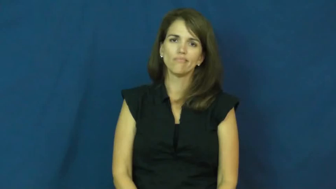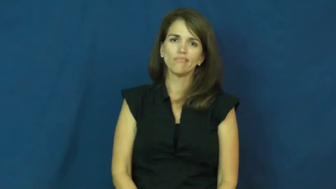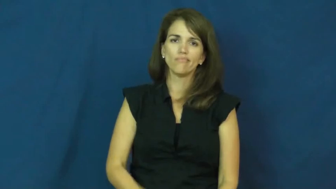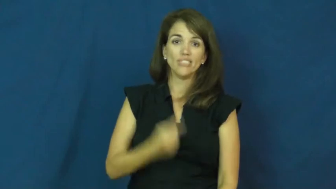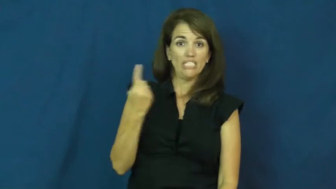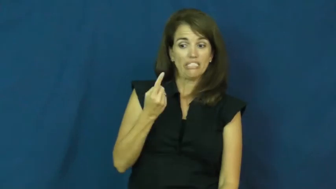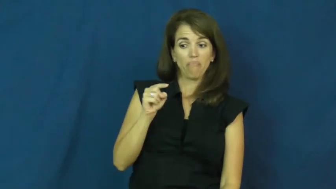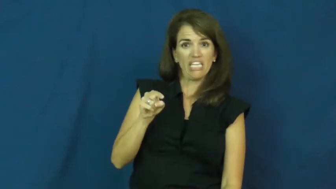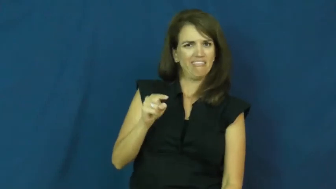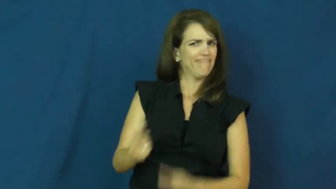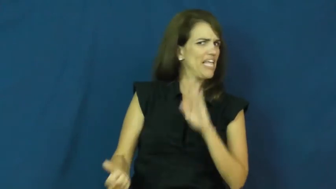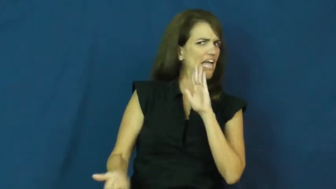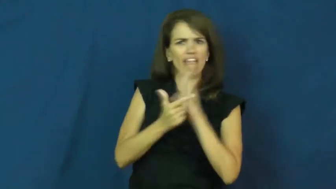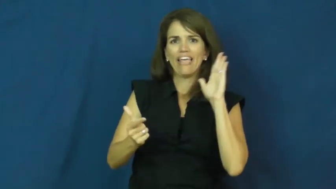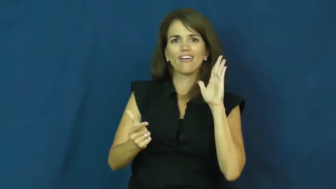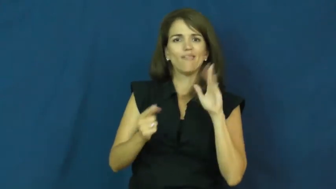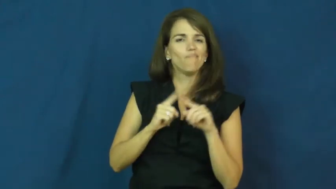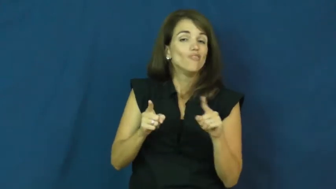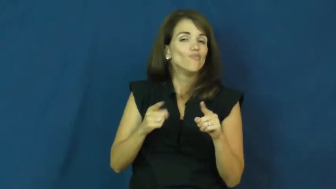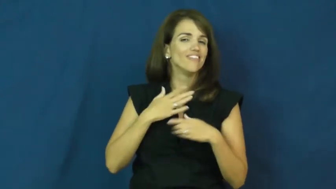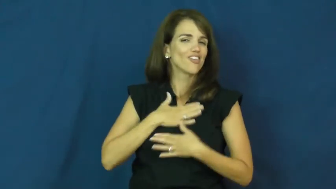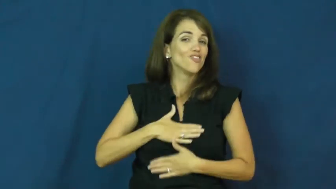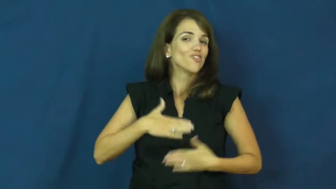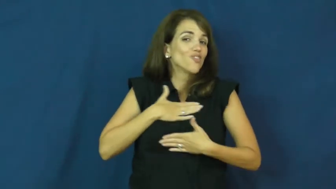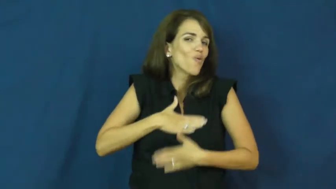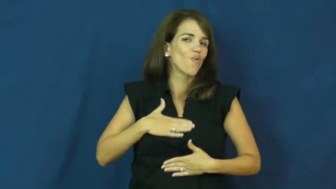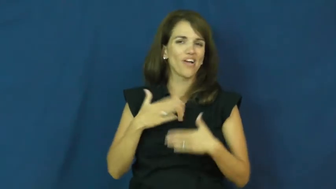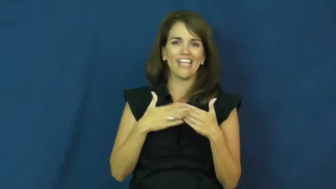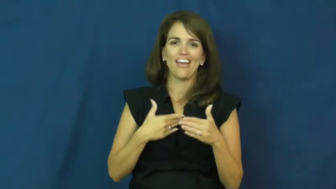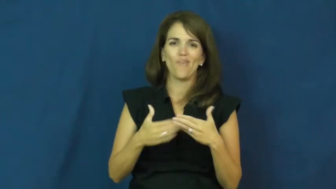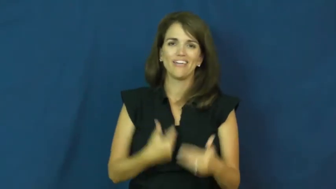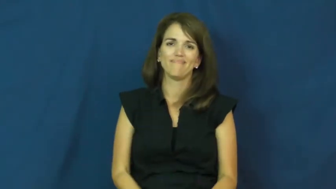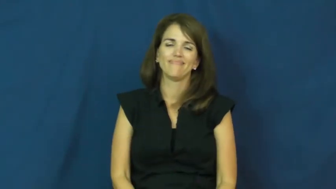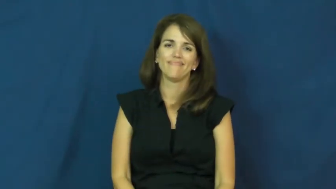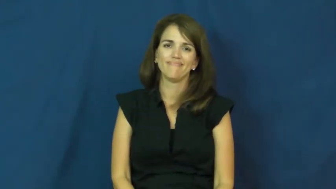forbidden fruit